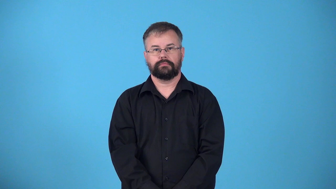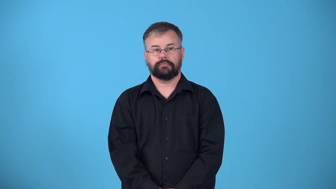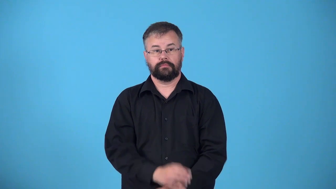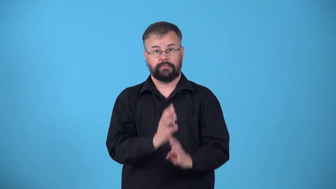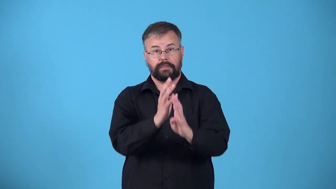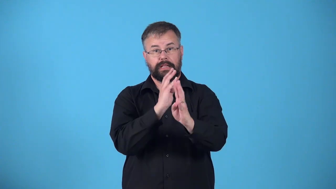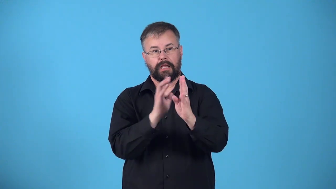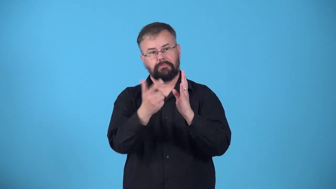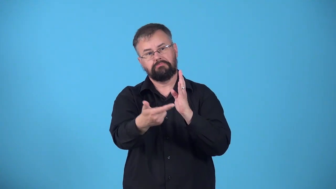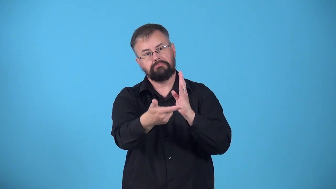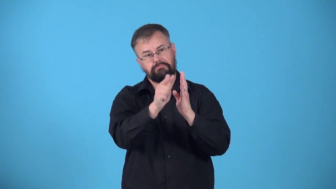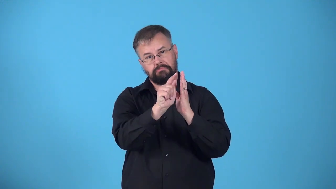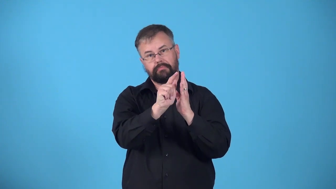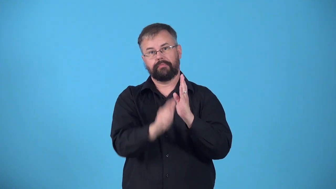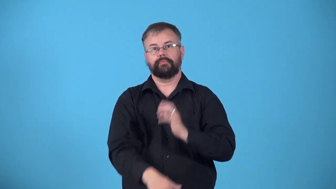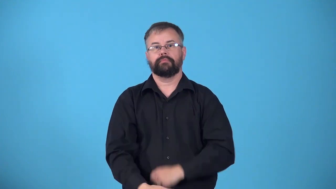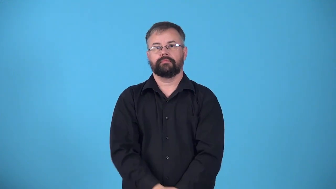in line